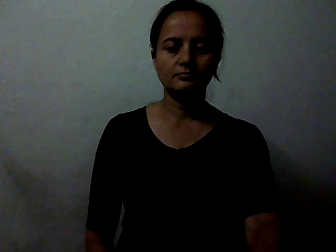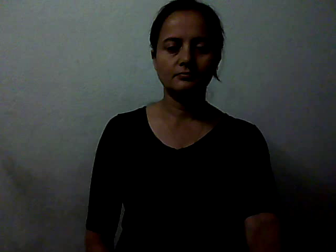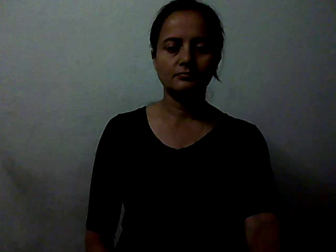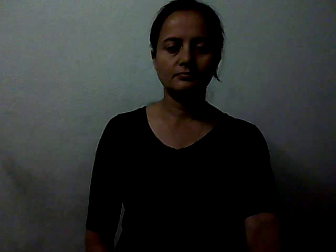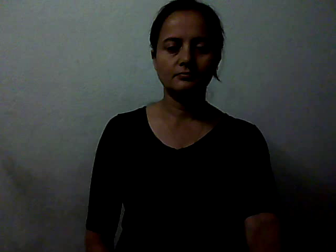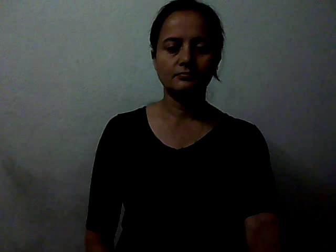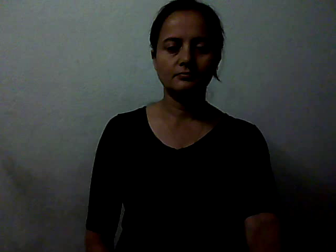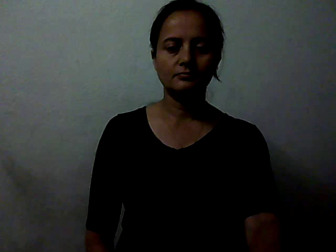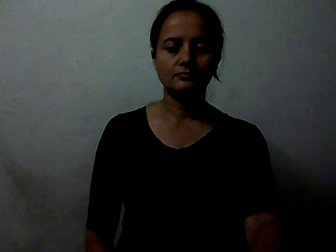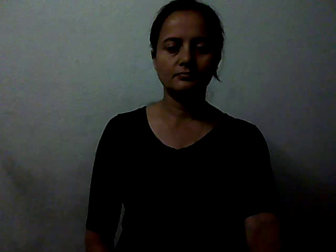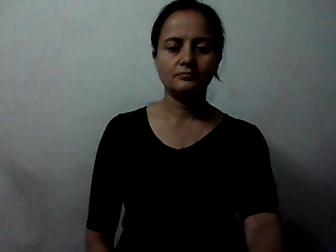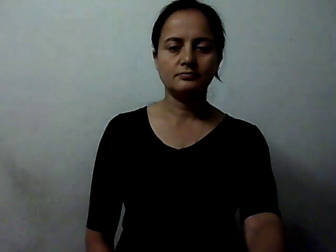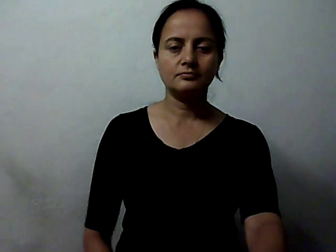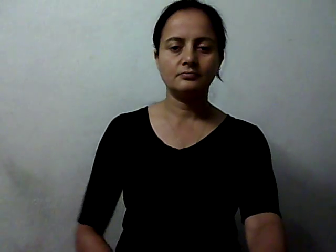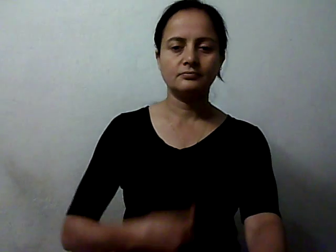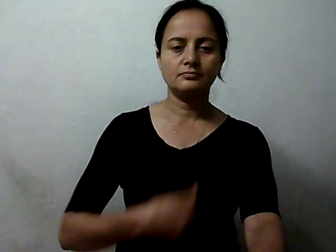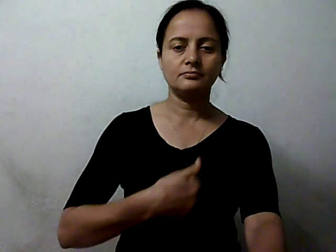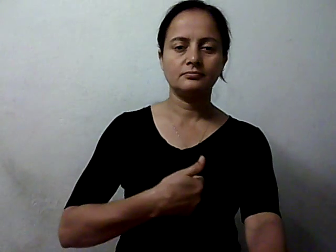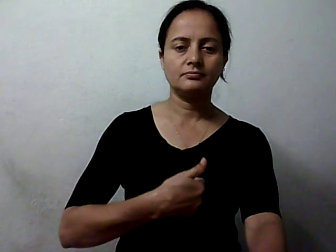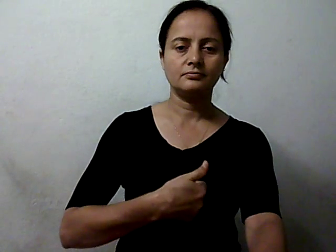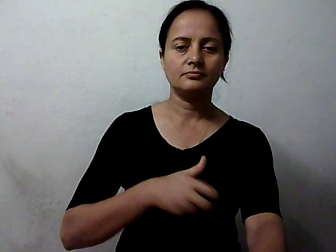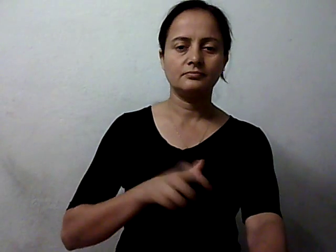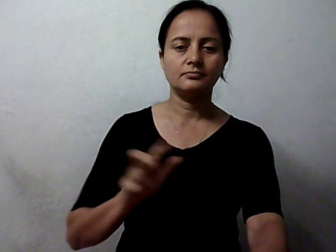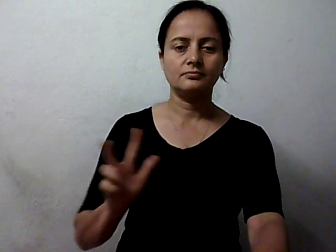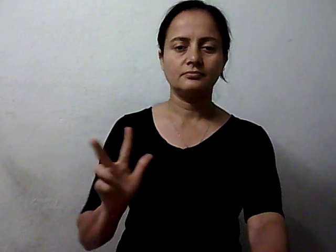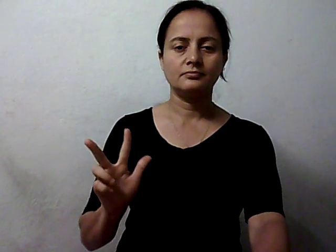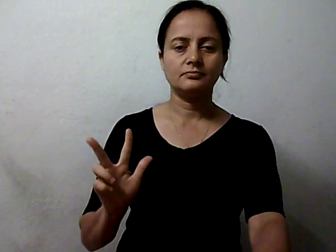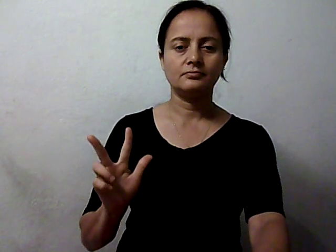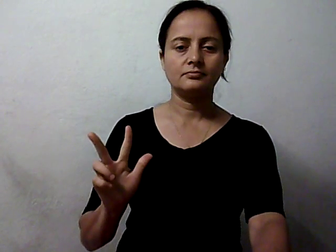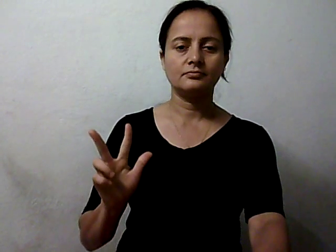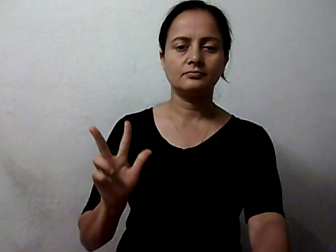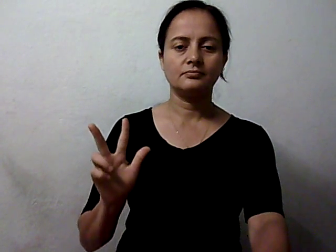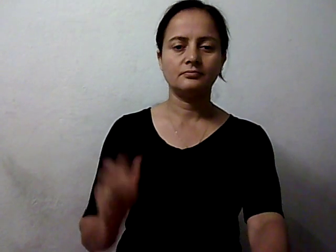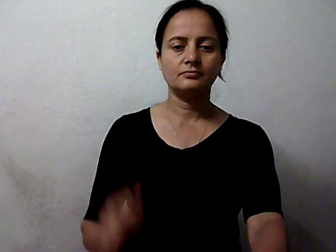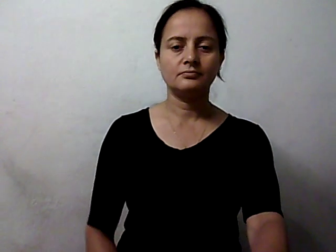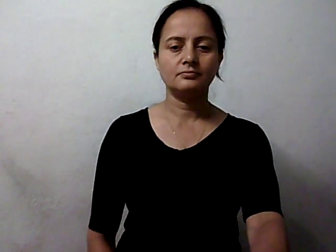number68